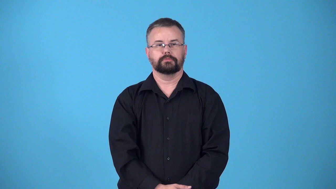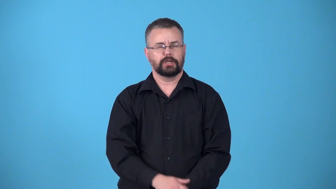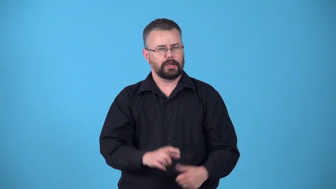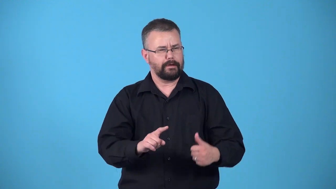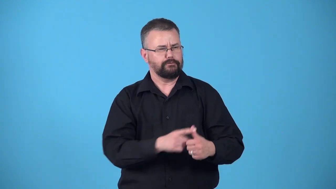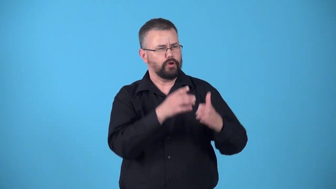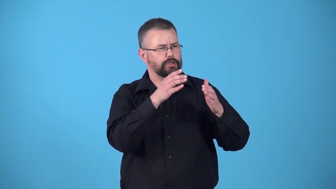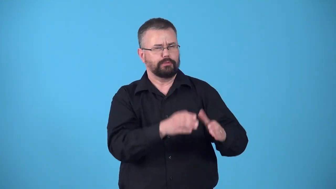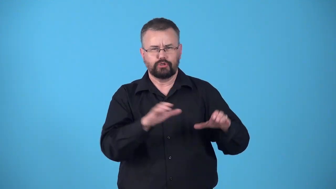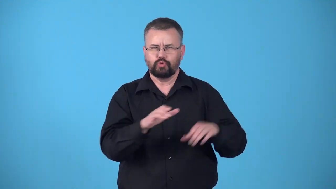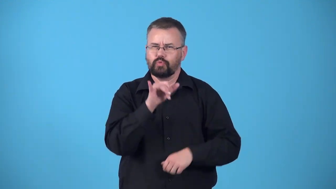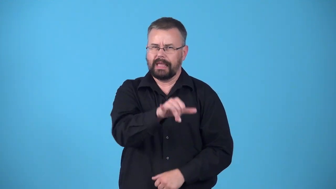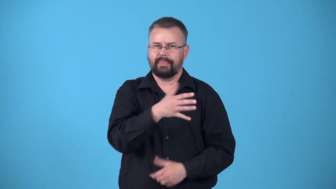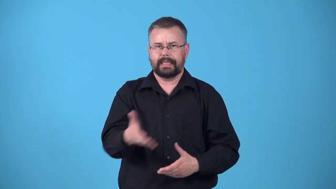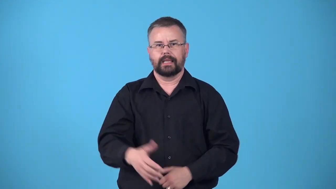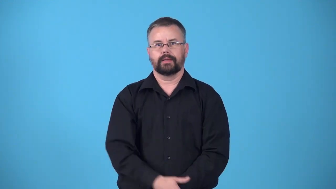first out of the gate